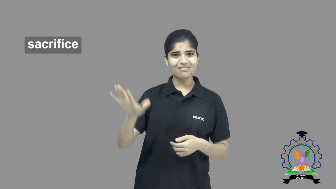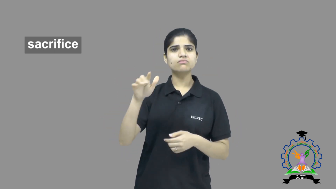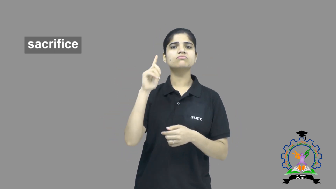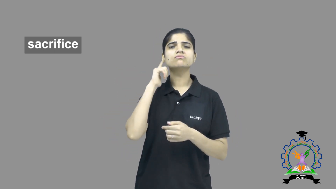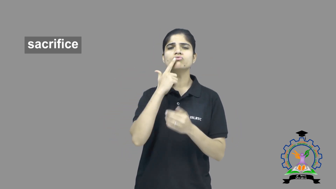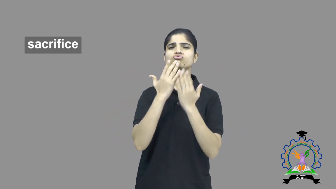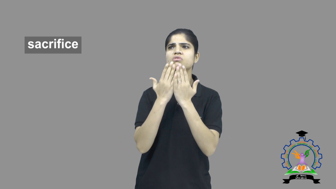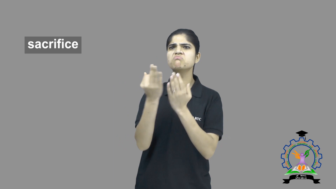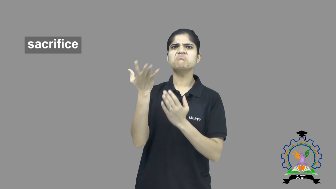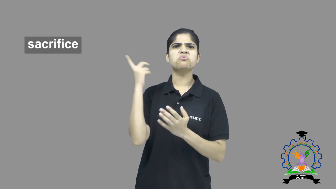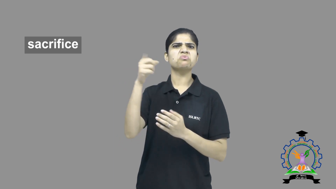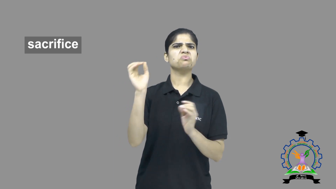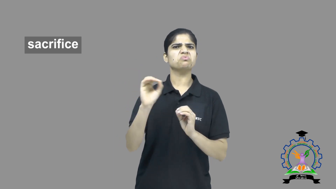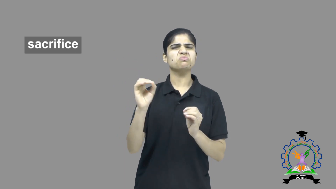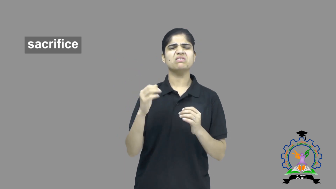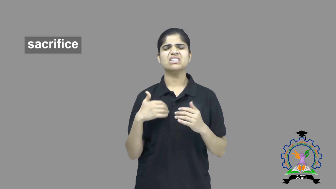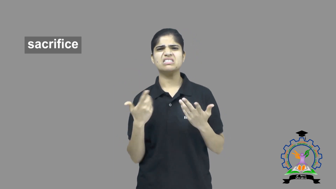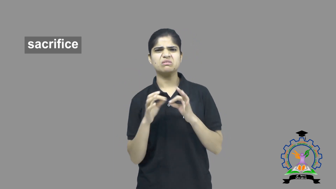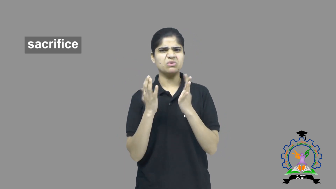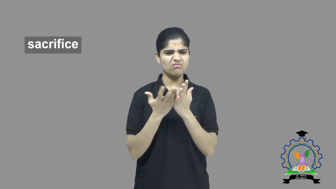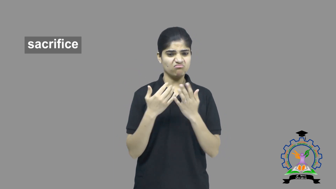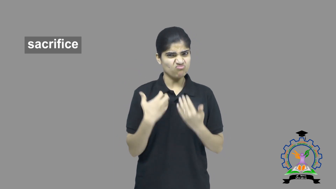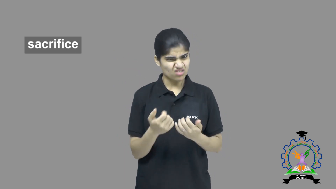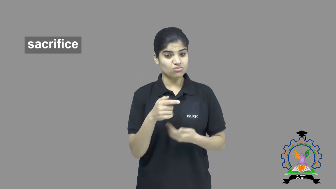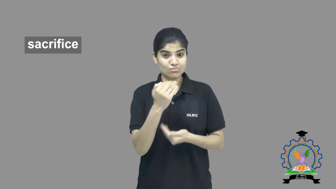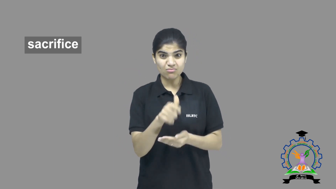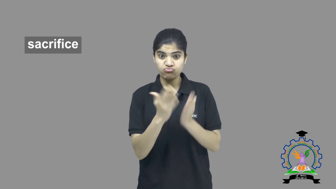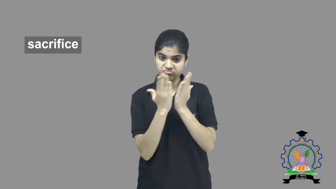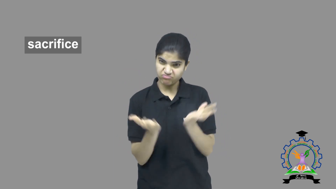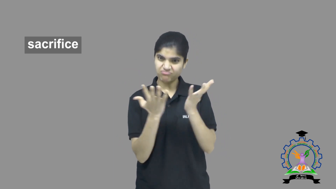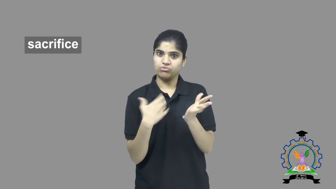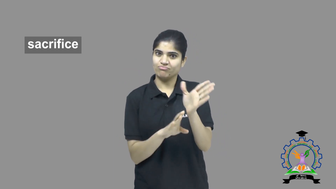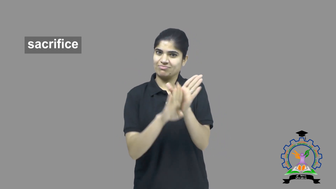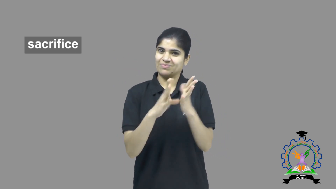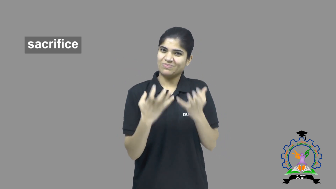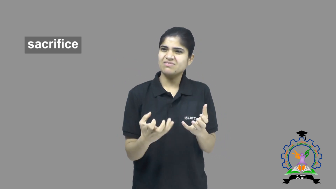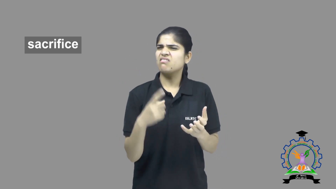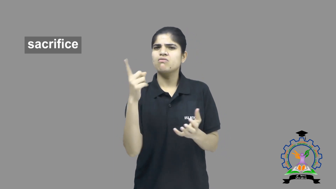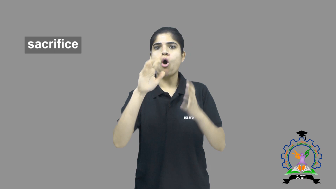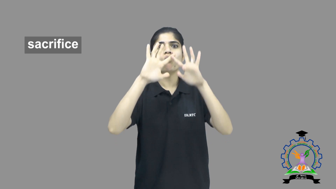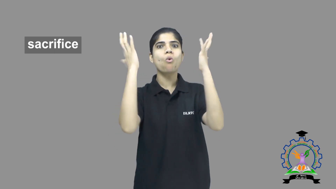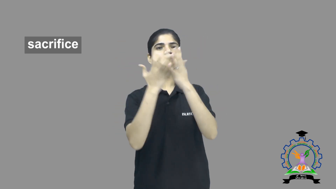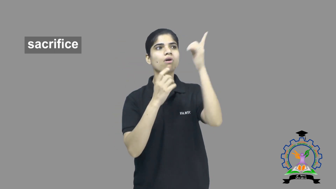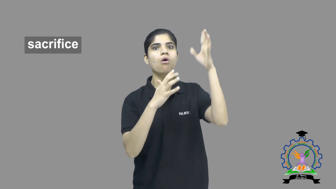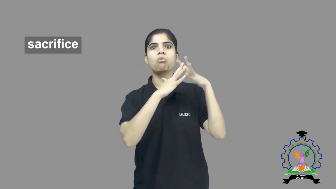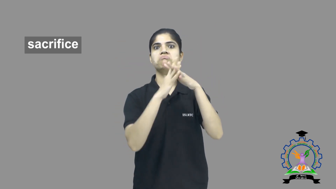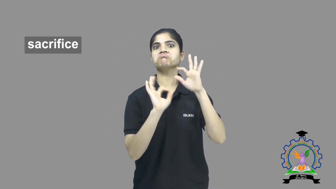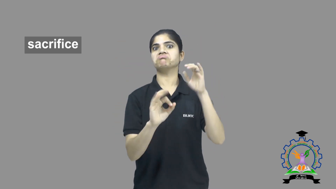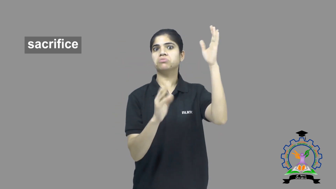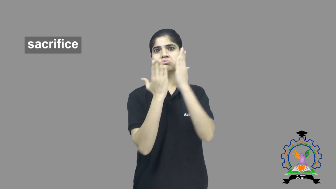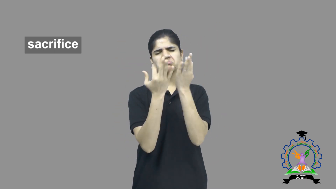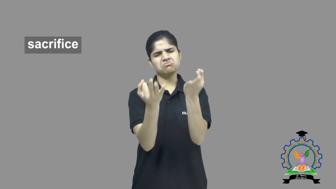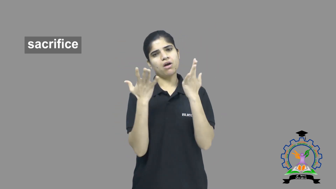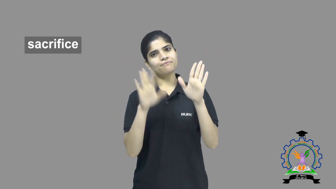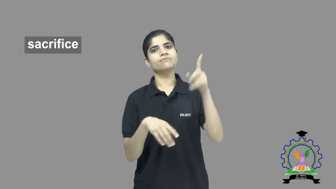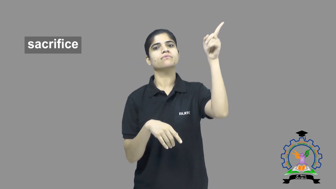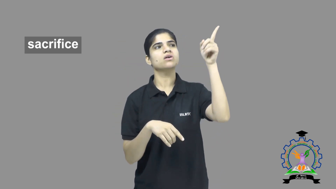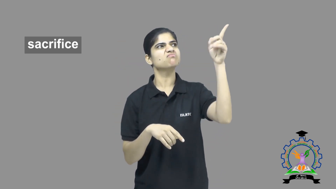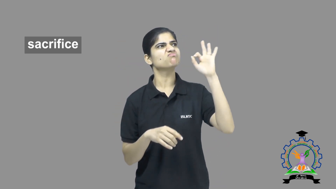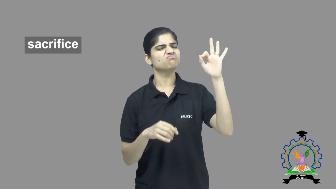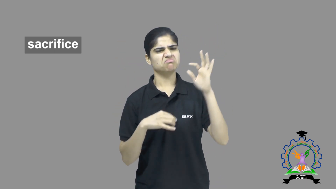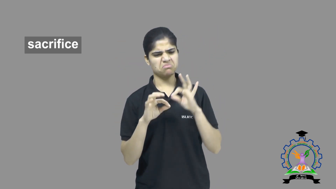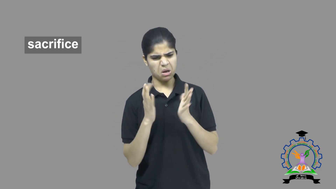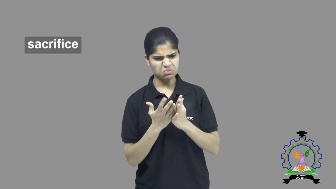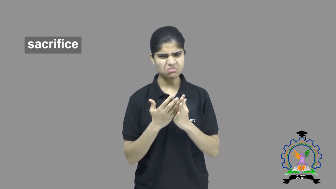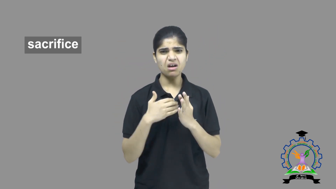sacrifice (example)